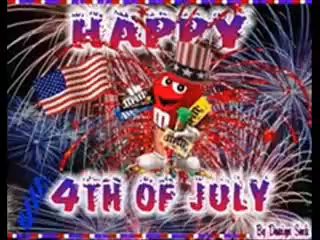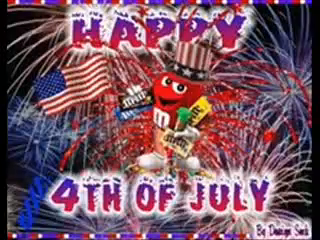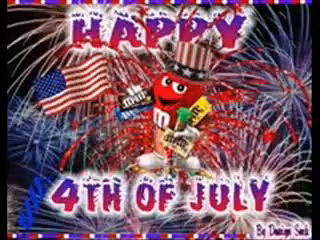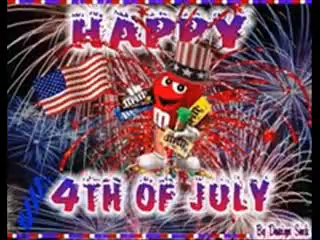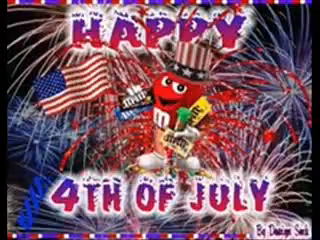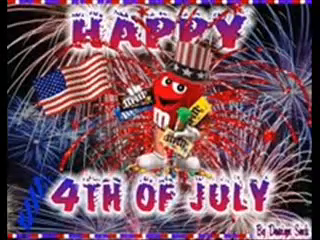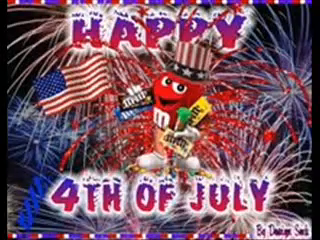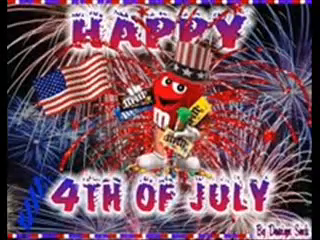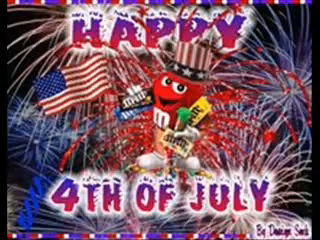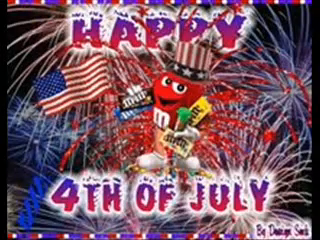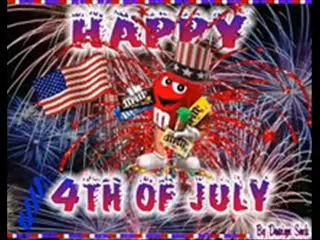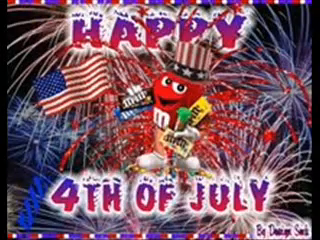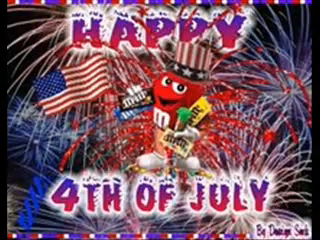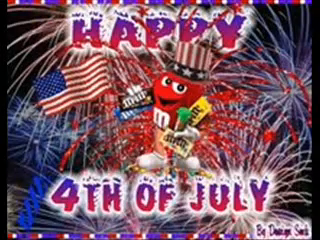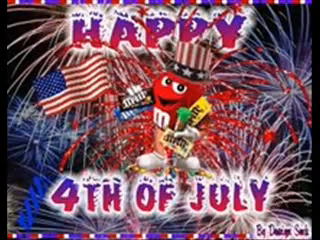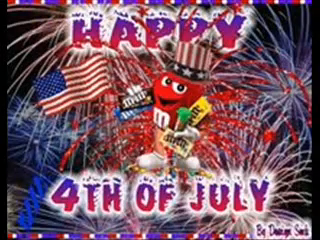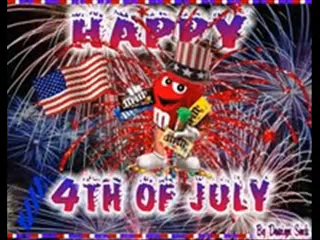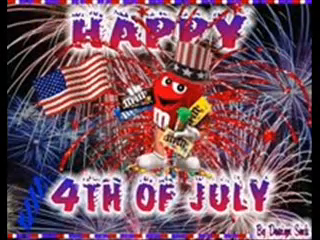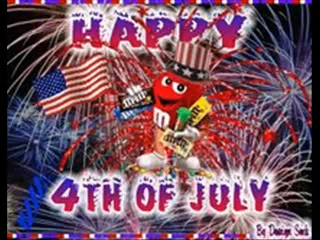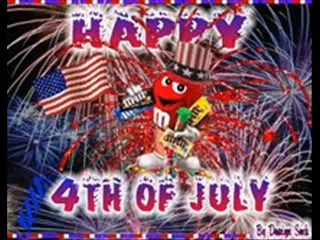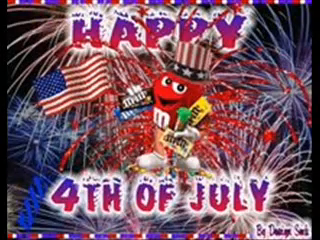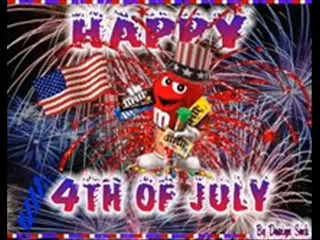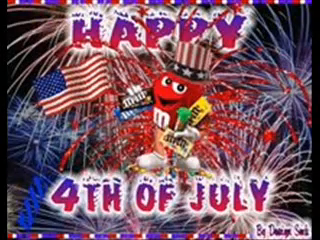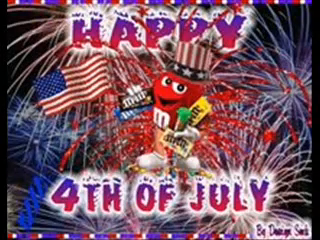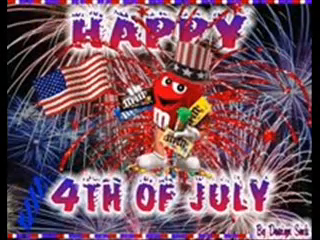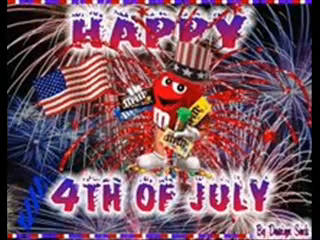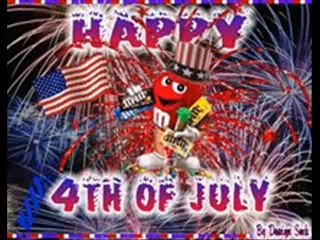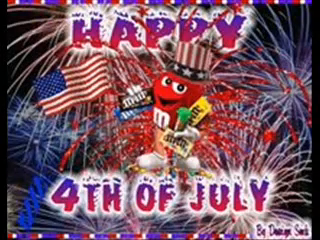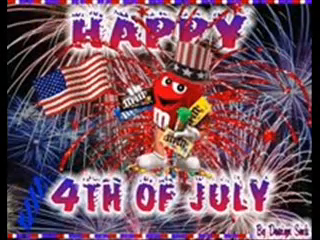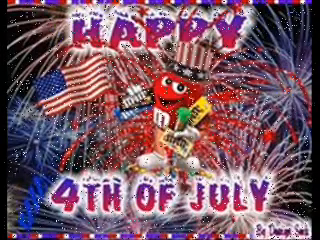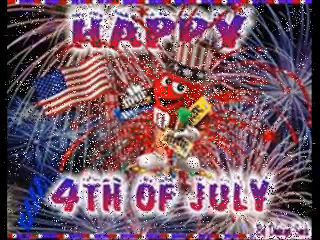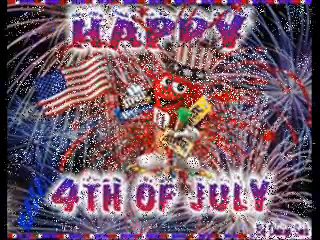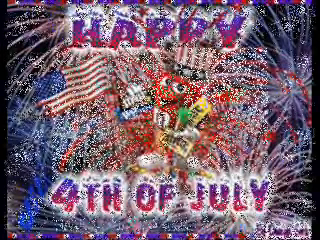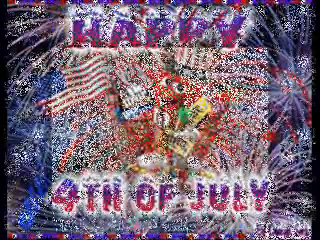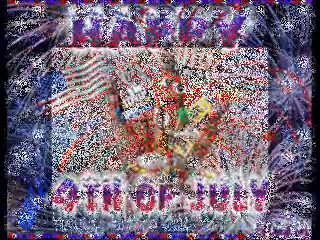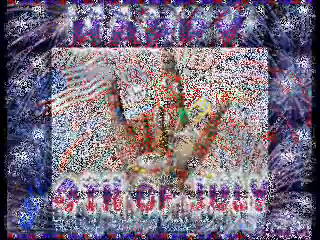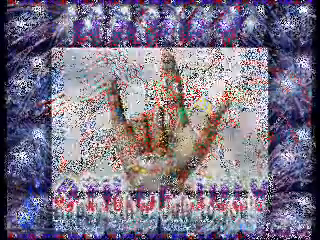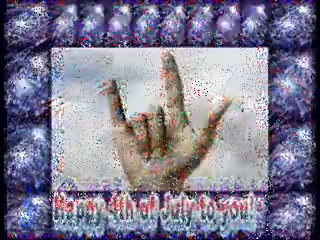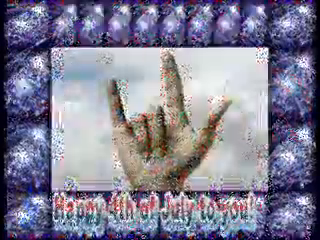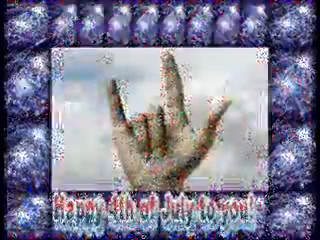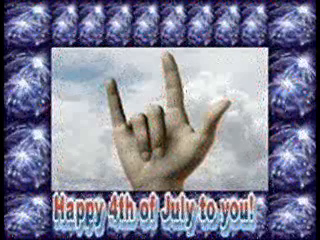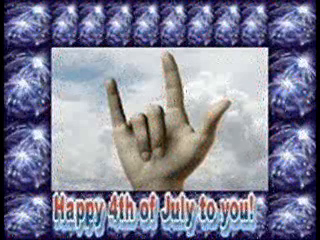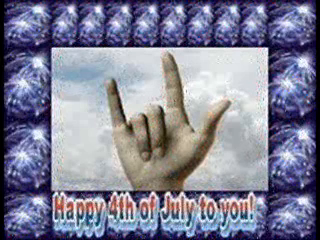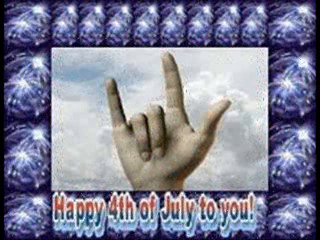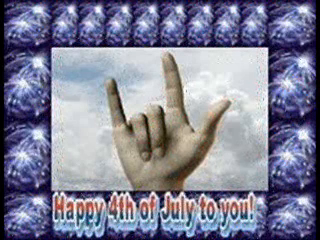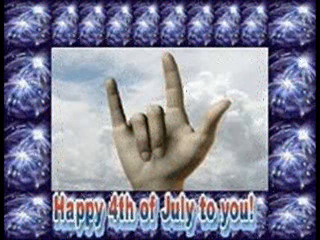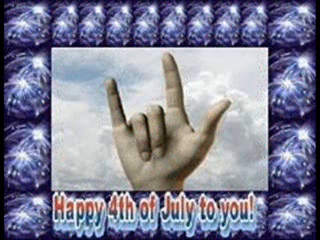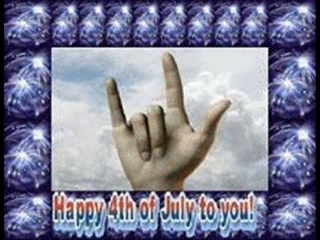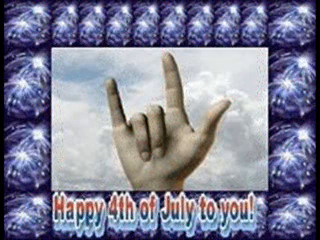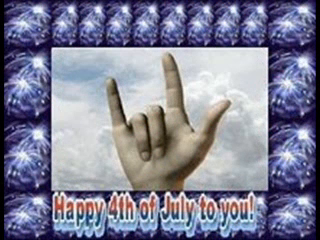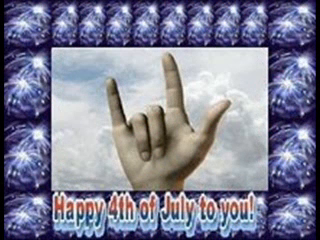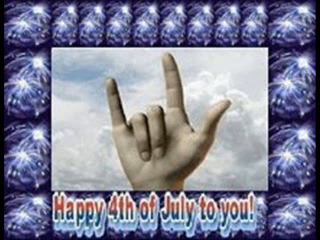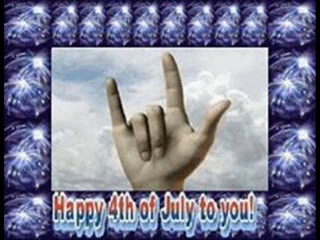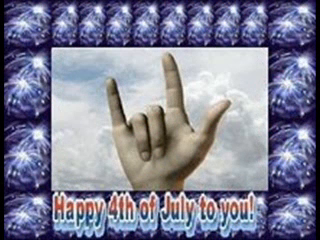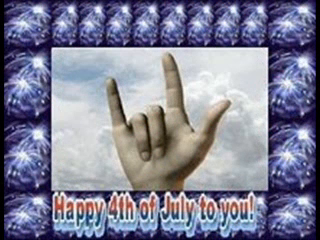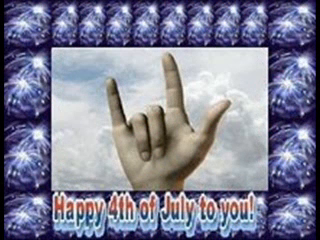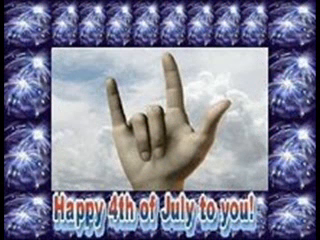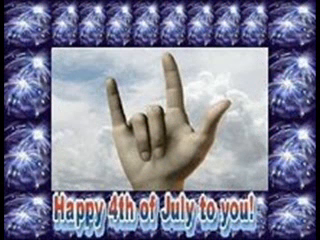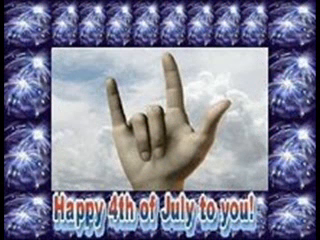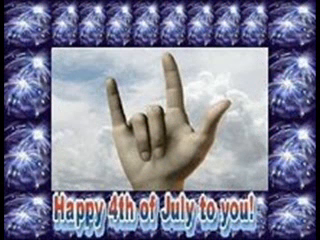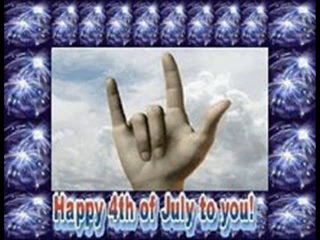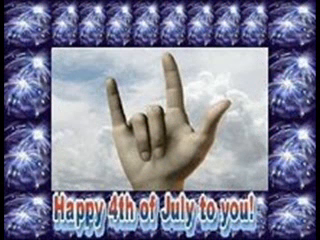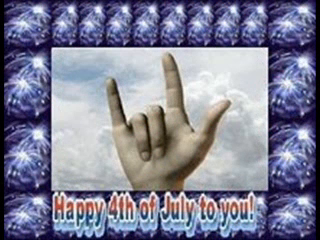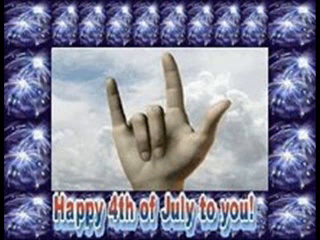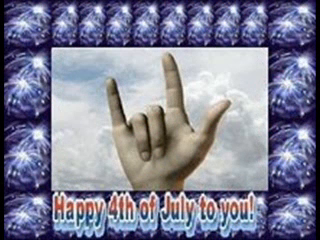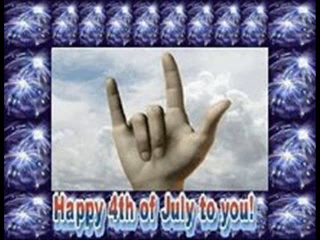Happy July 4th